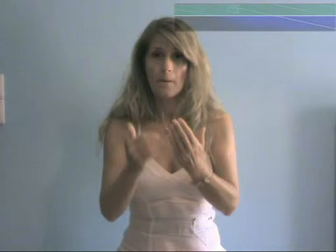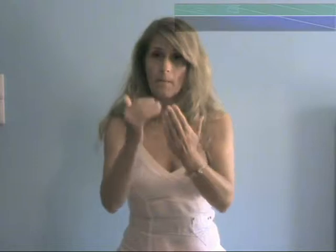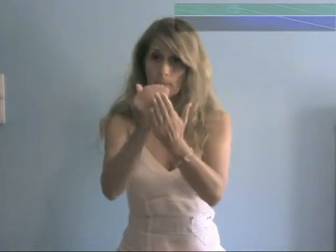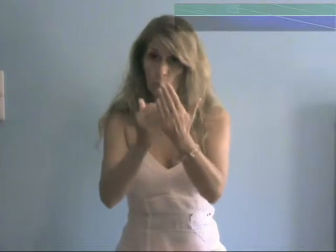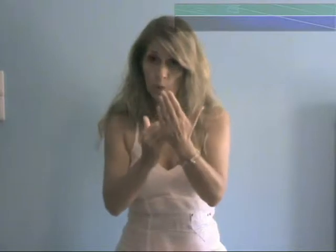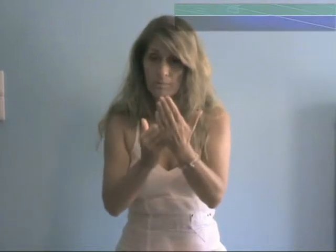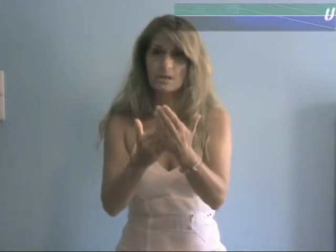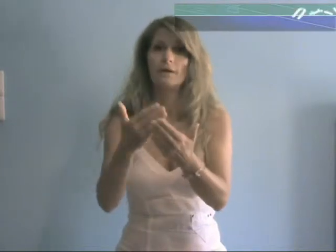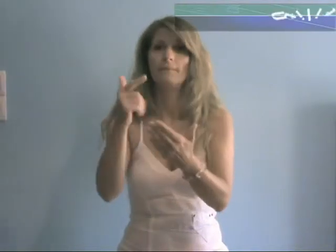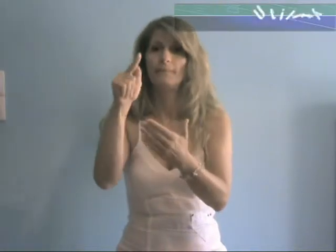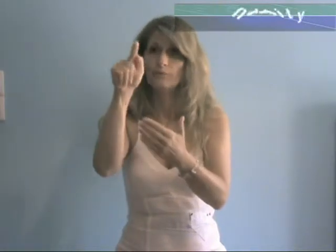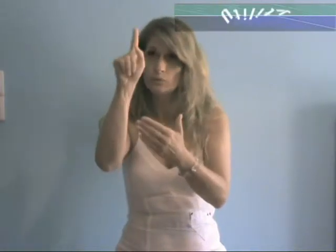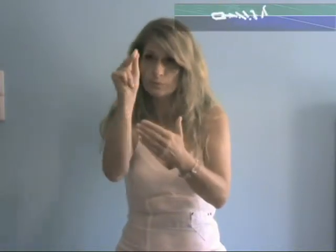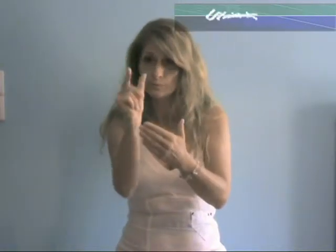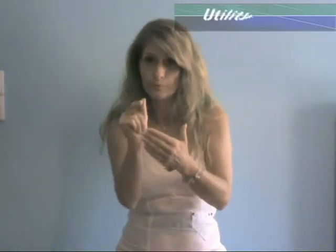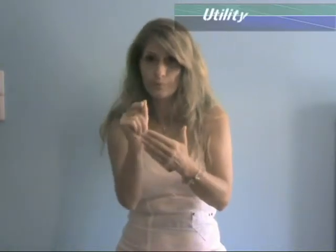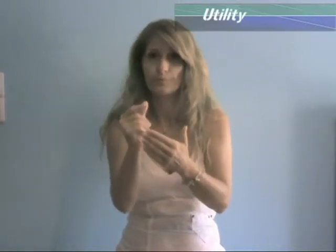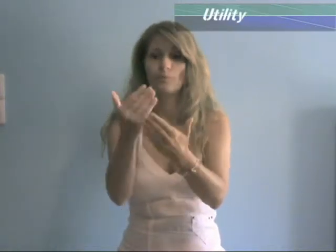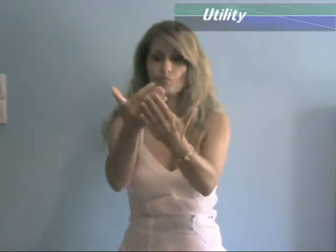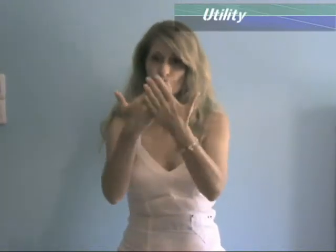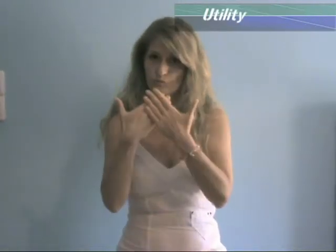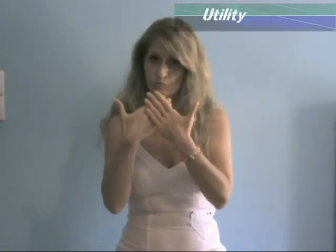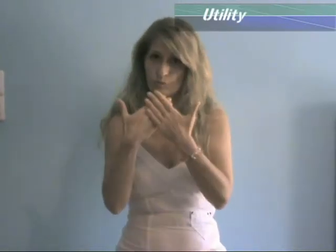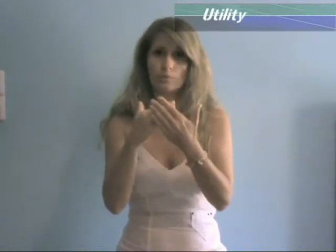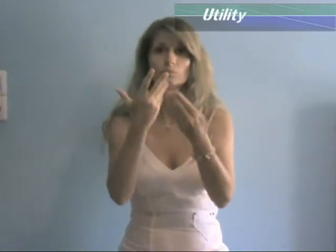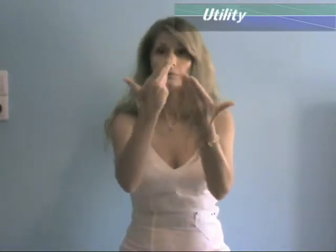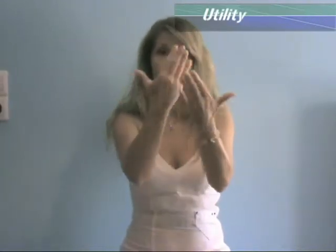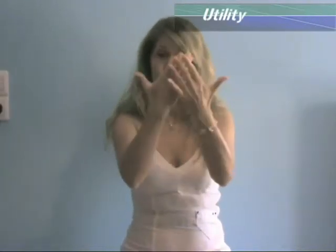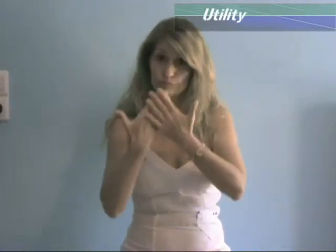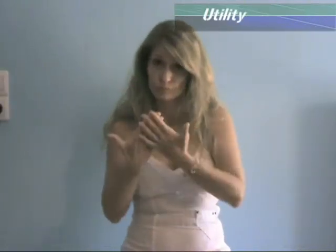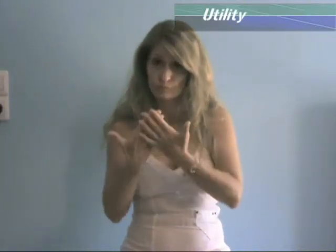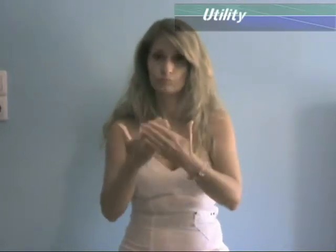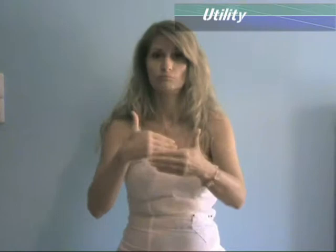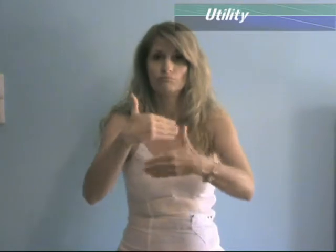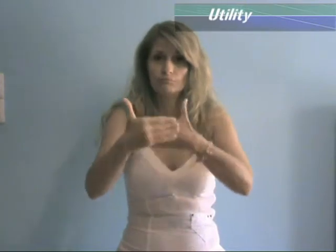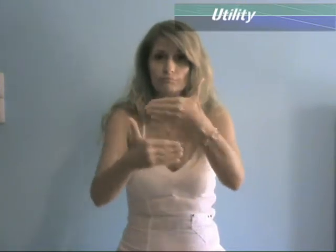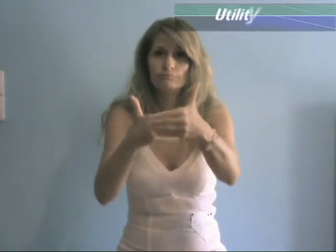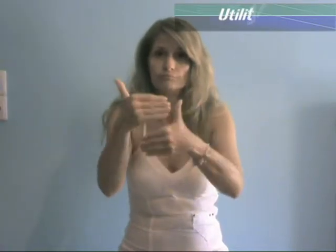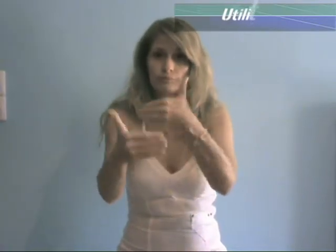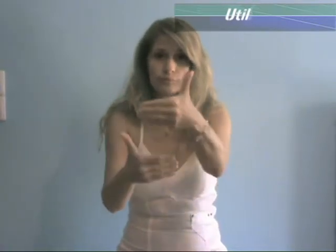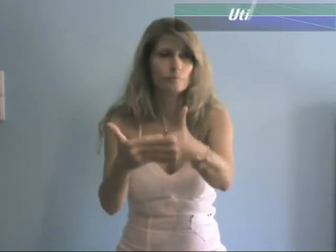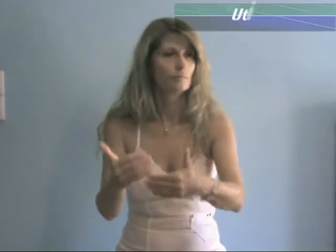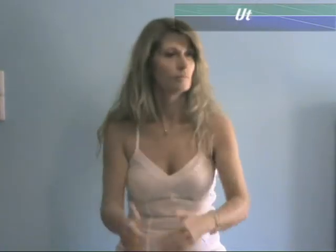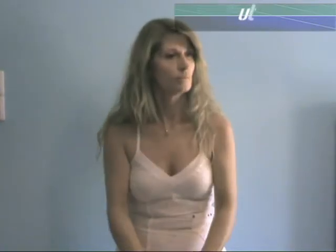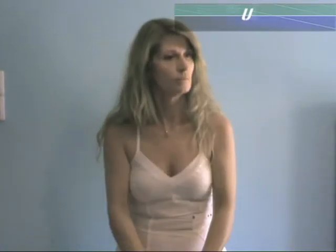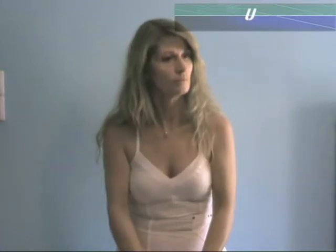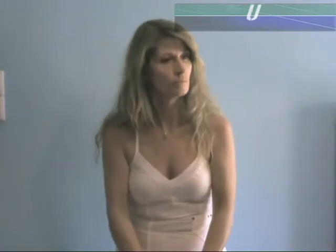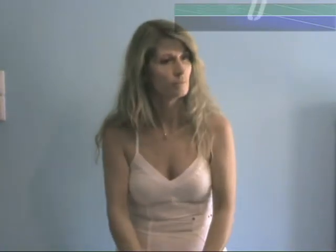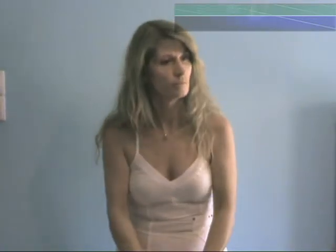Utility